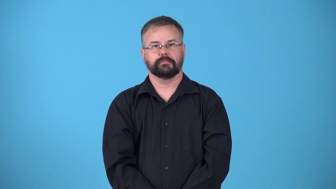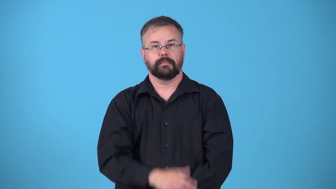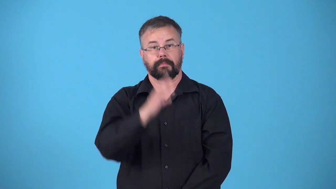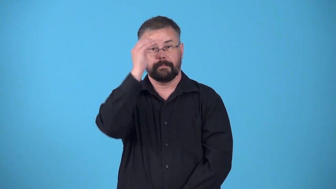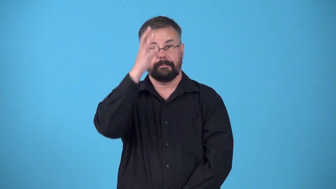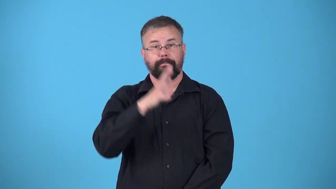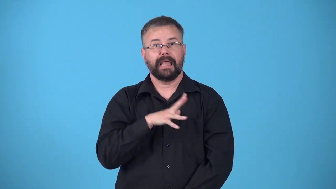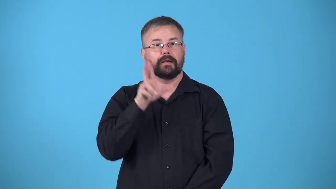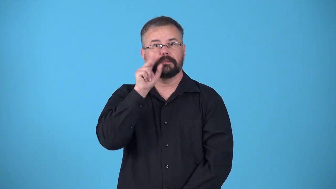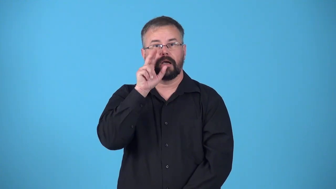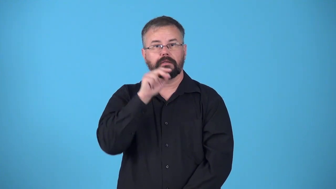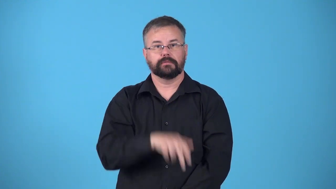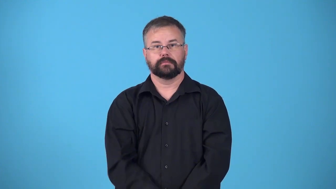drake